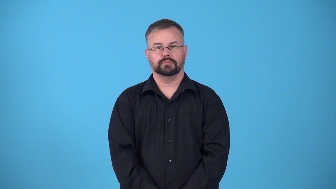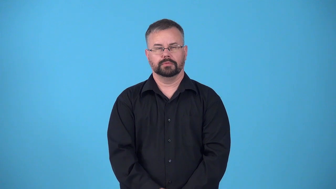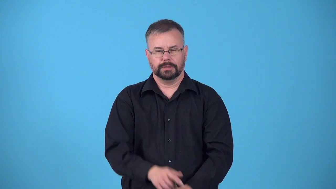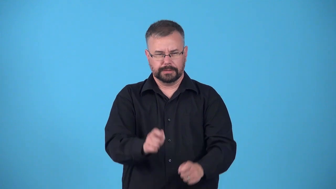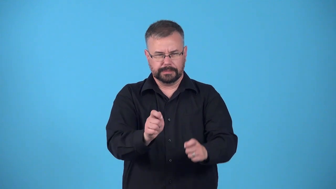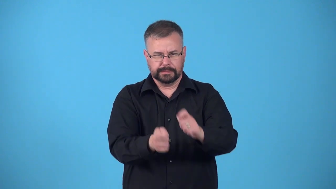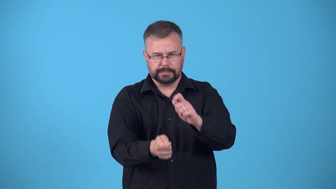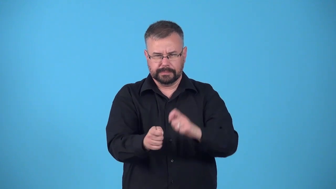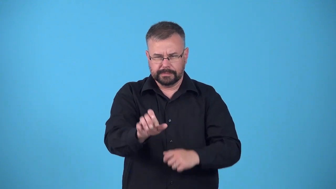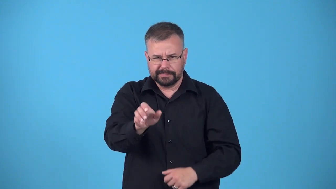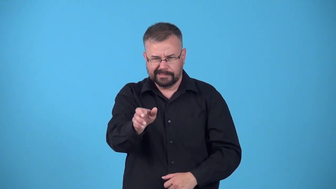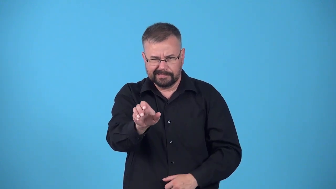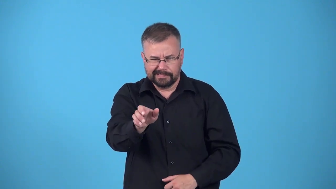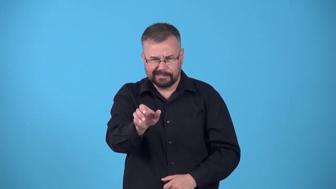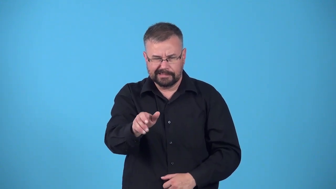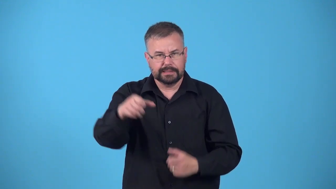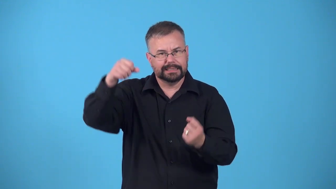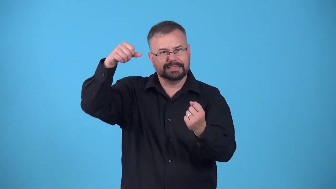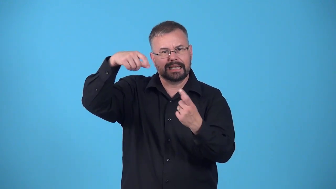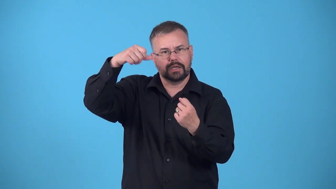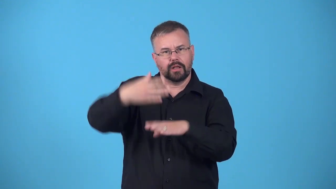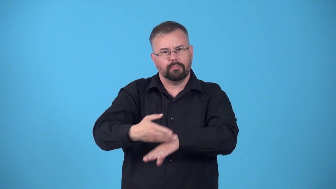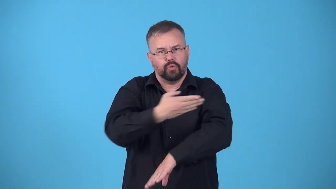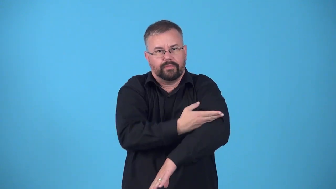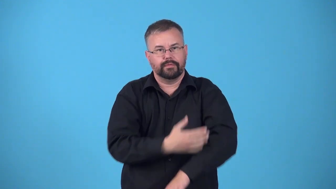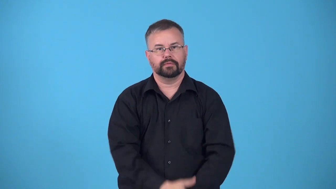tune in a signal